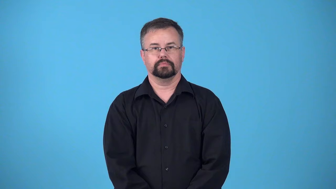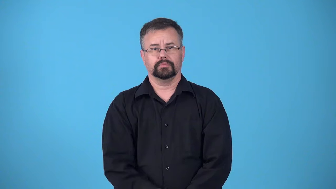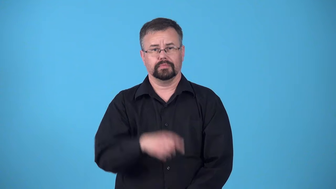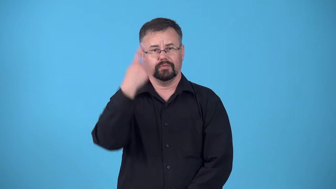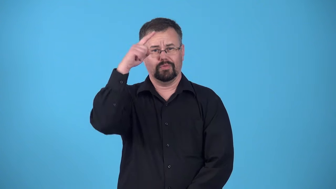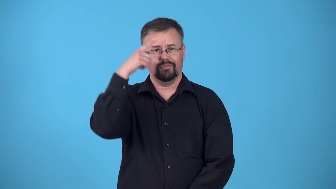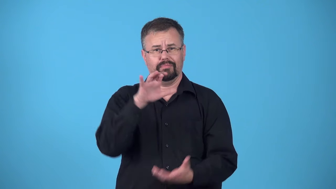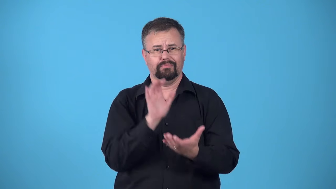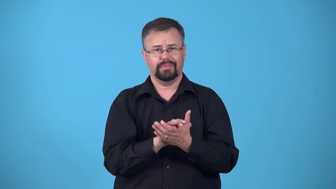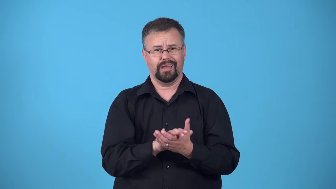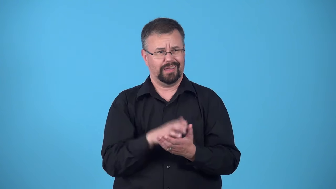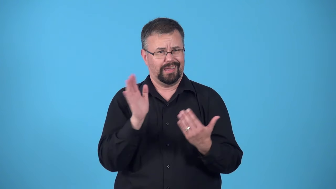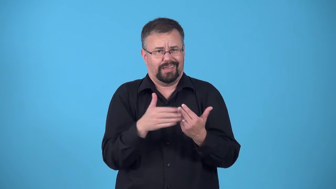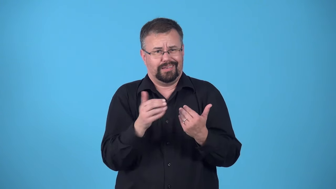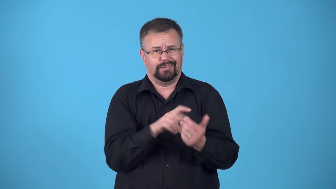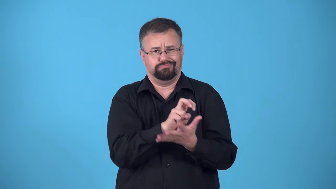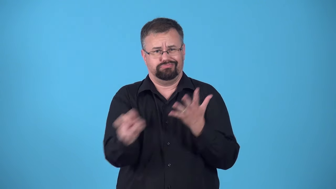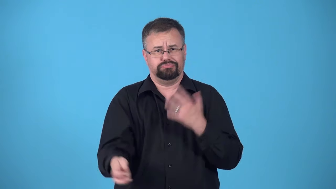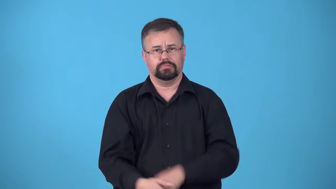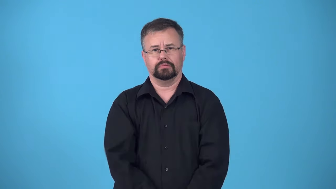why buy the cow when the milk is free